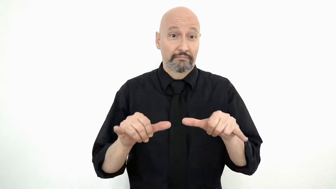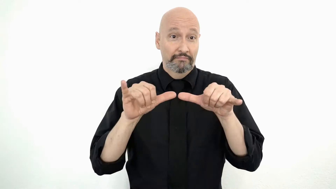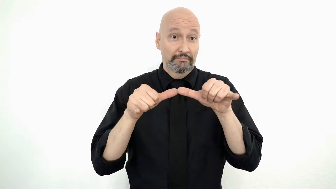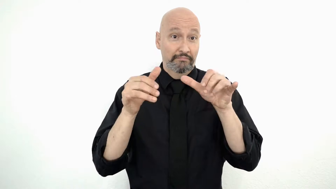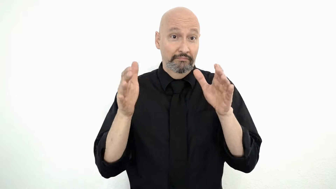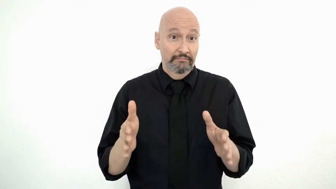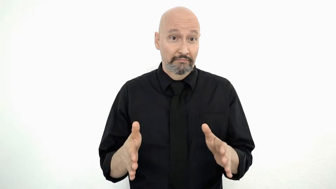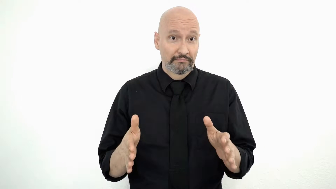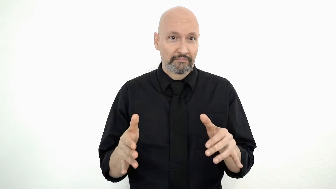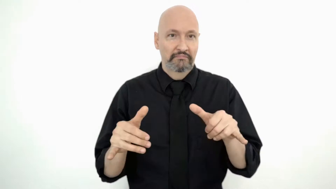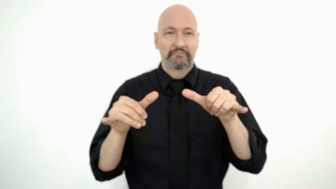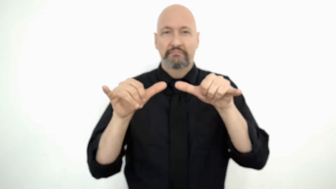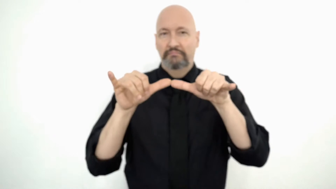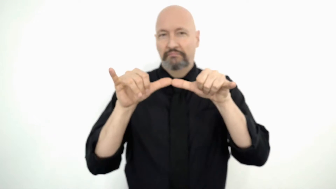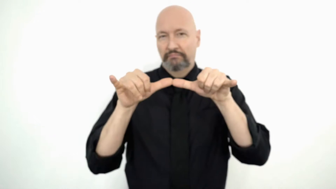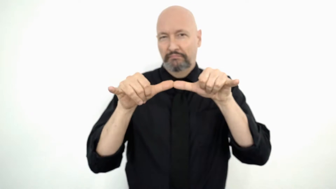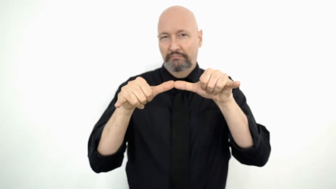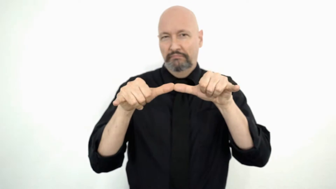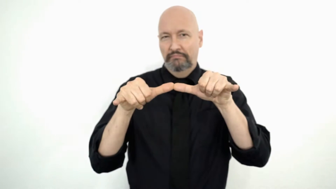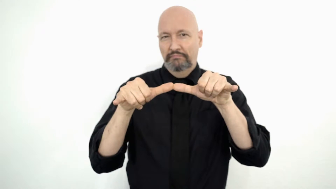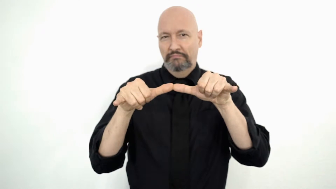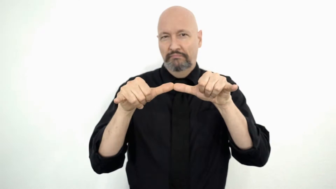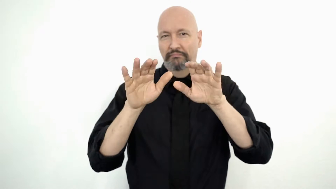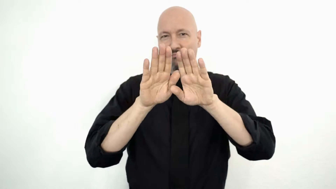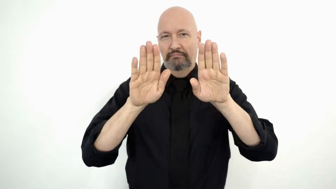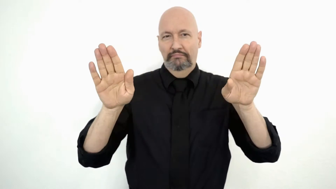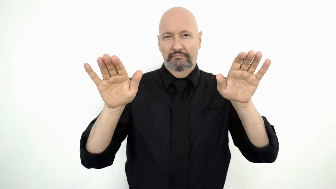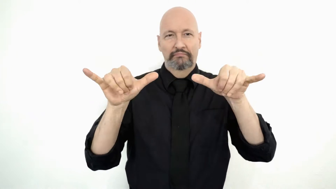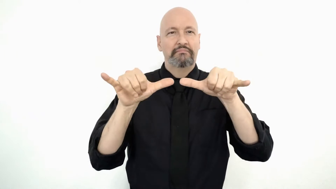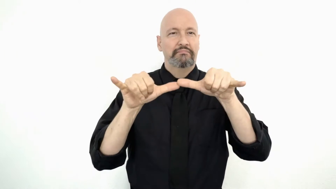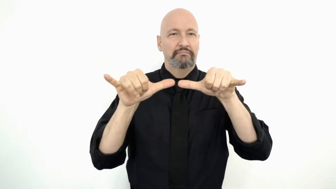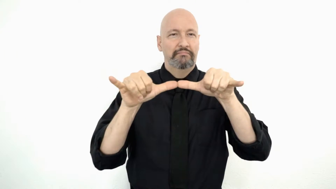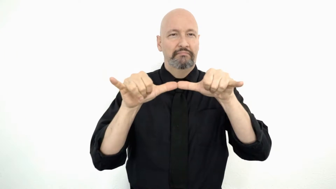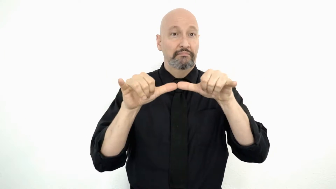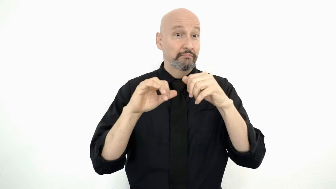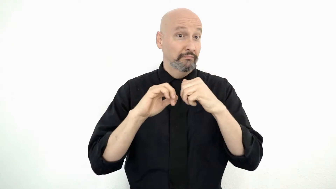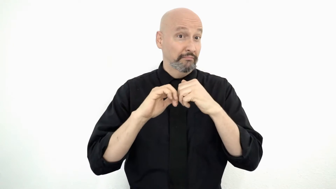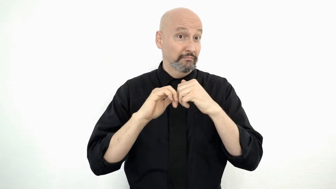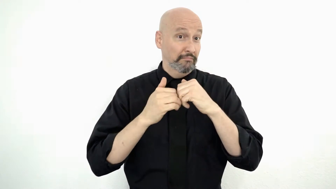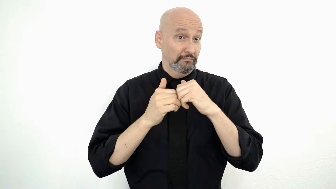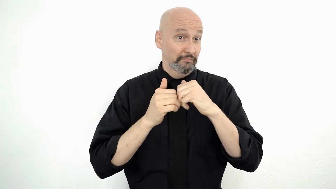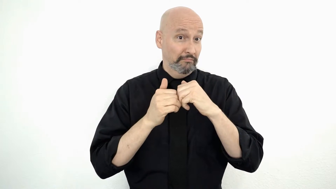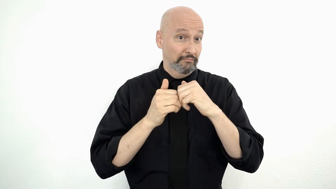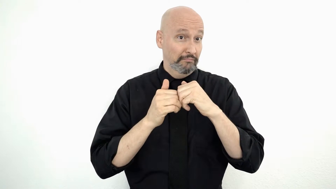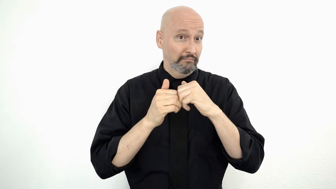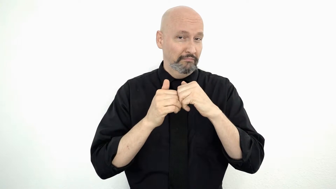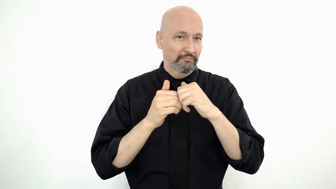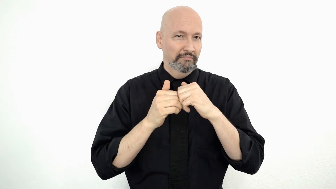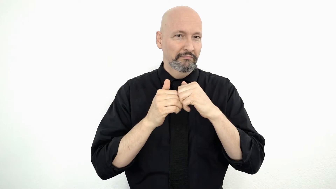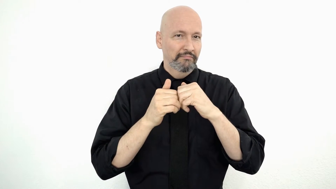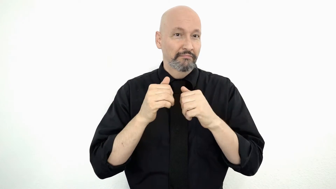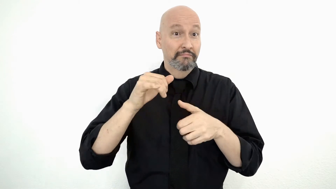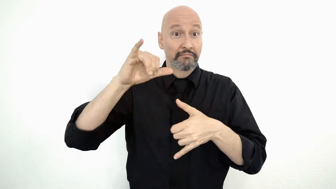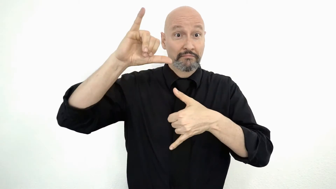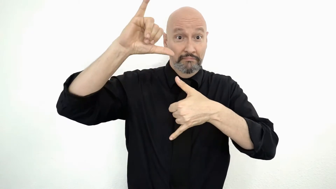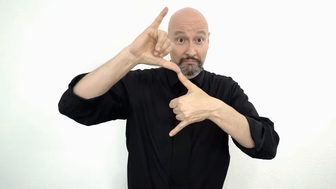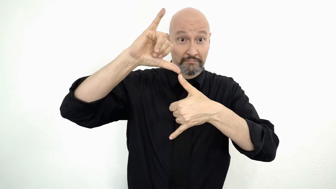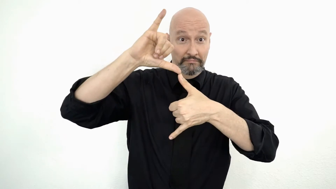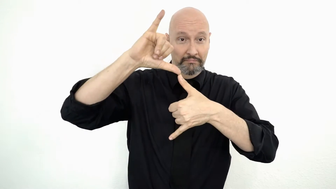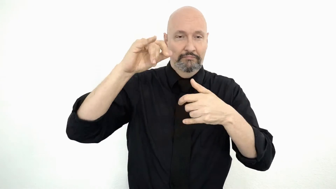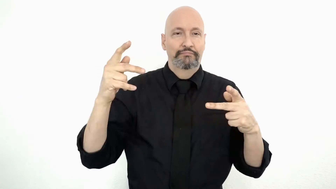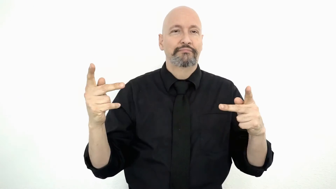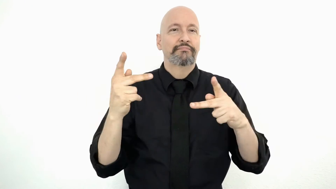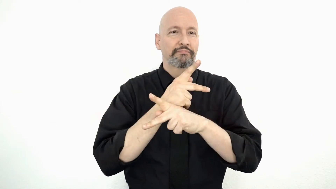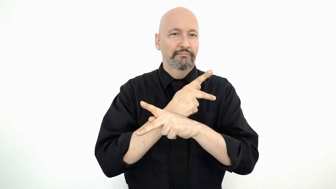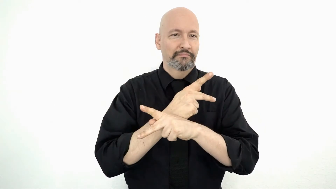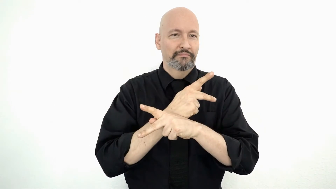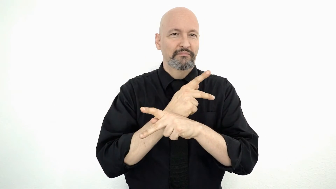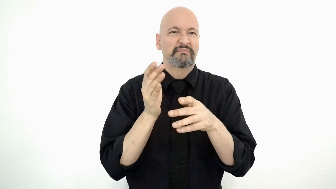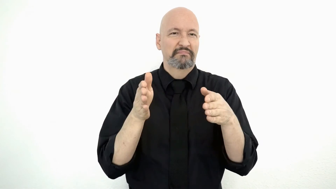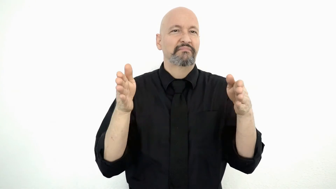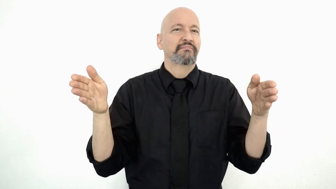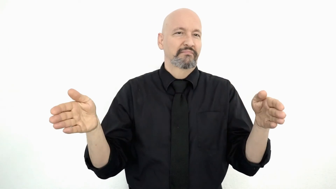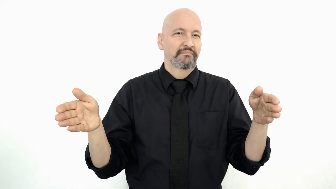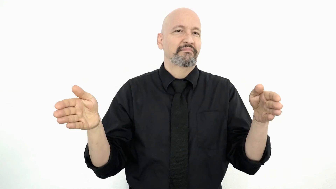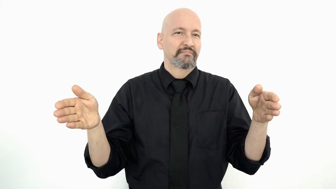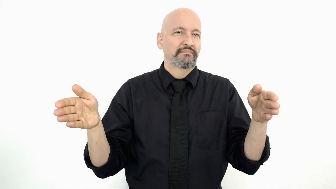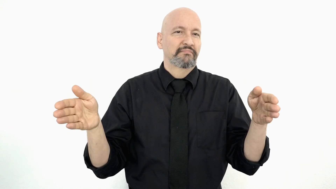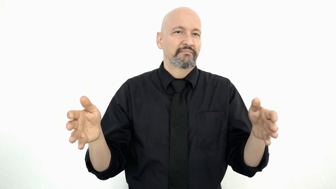The engineer measured the size of the wall by multiplying the height by the width